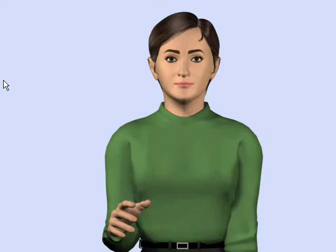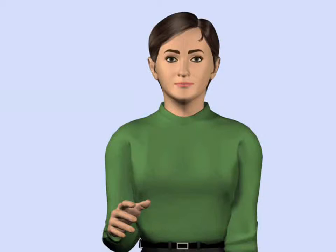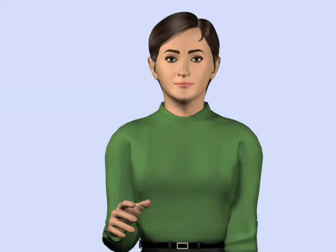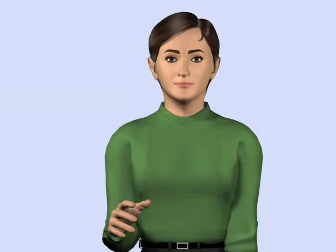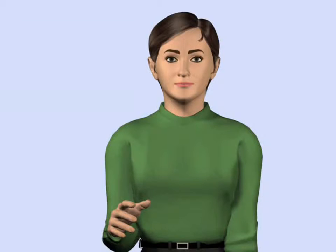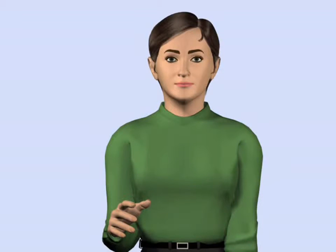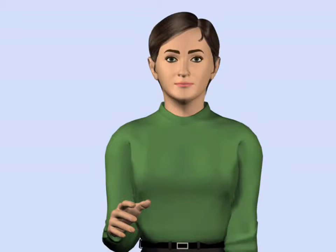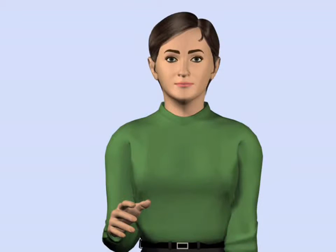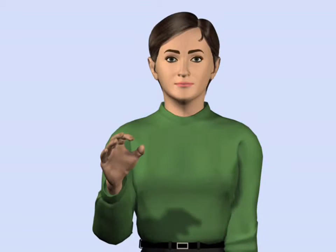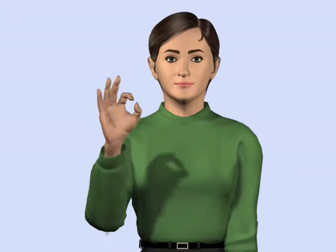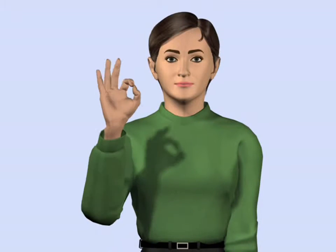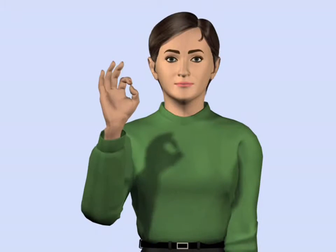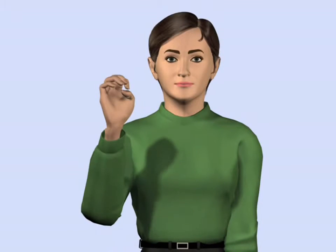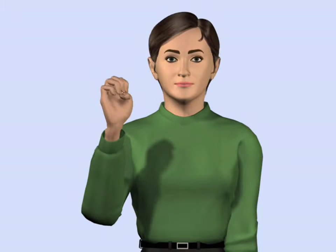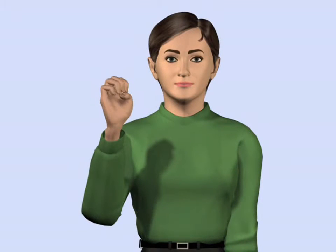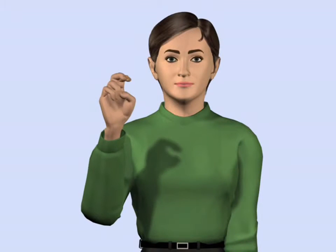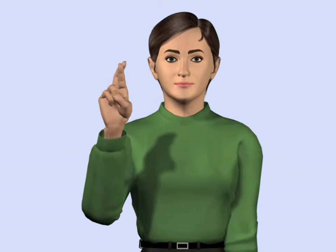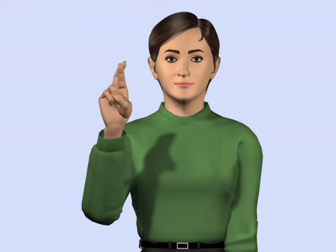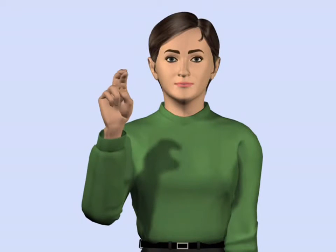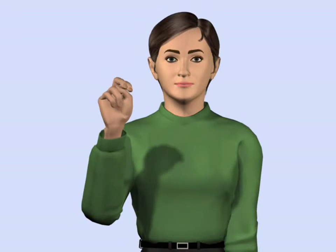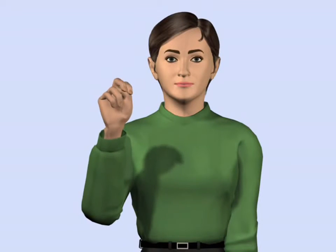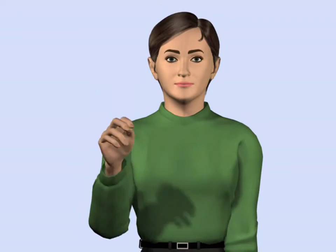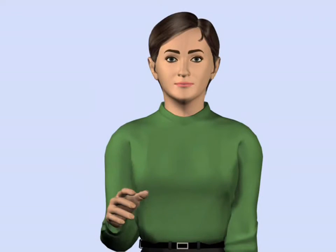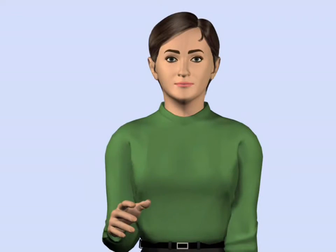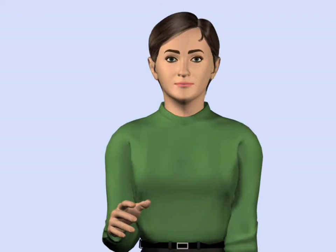fern